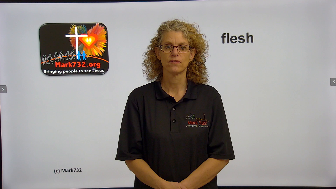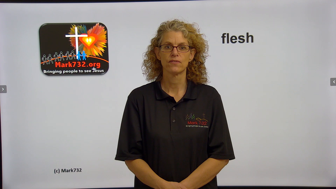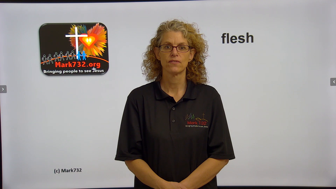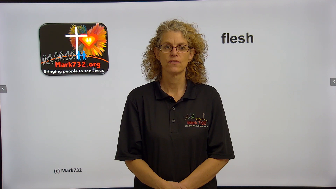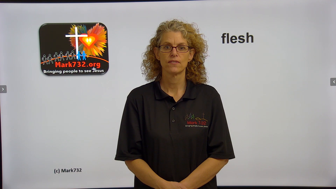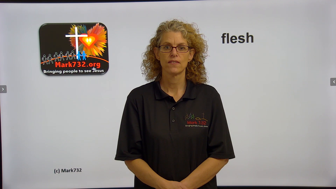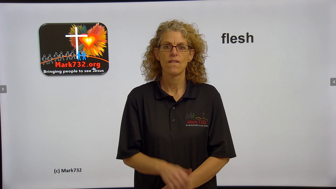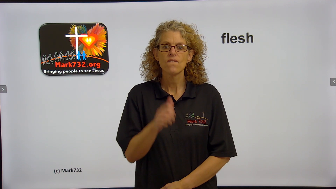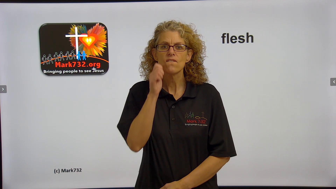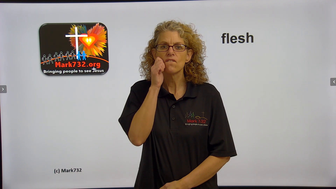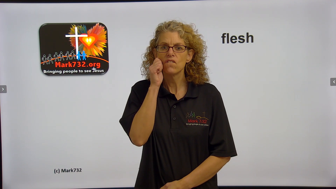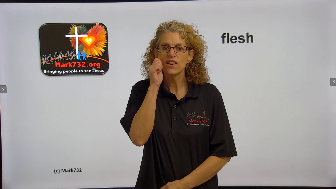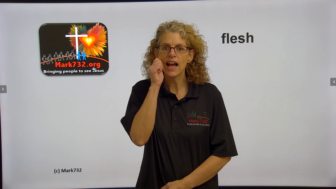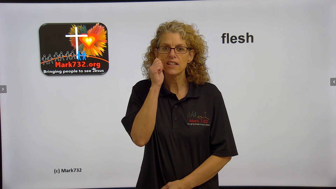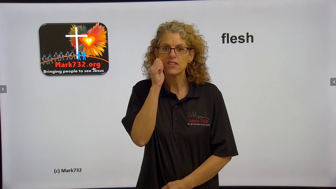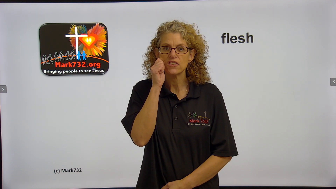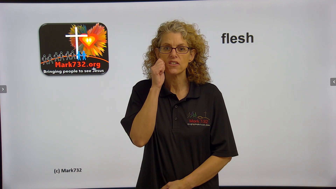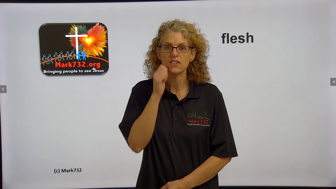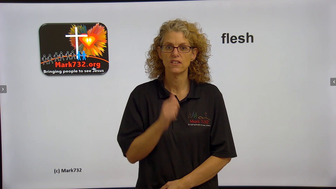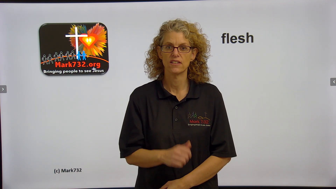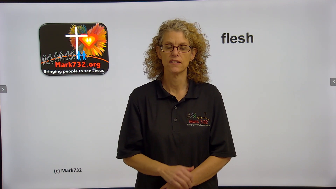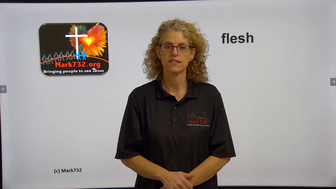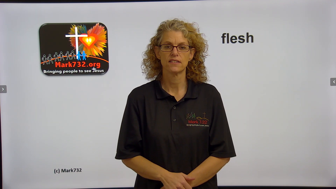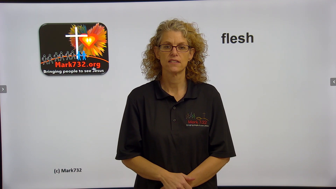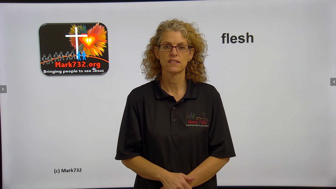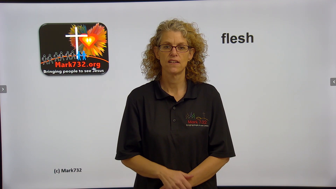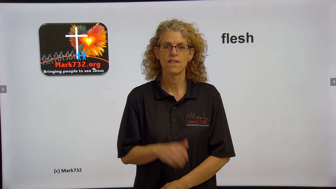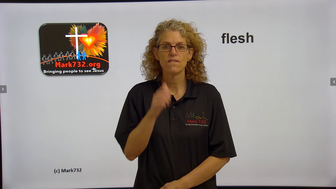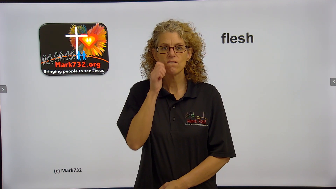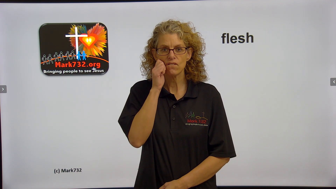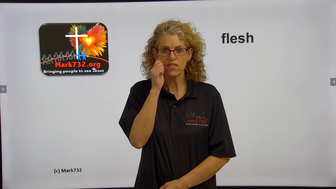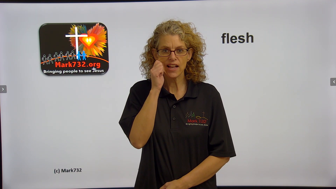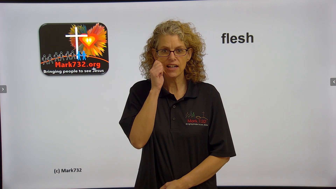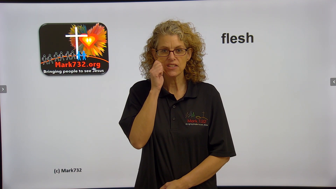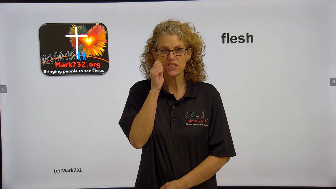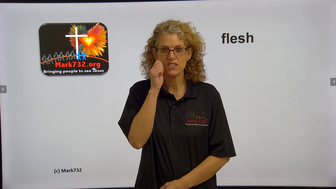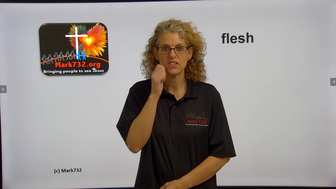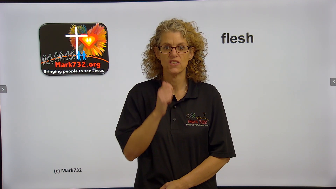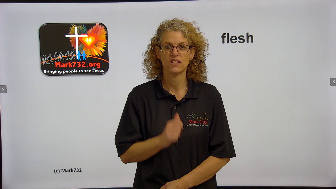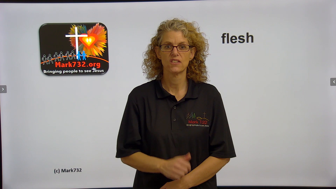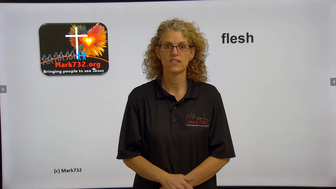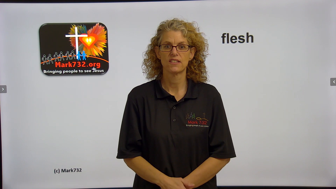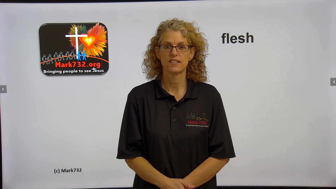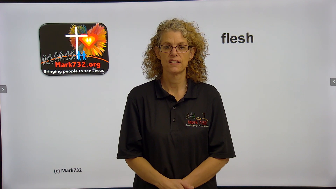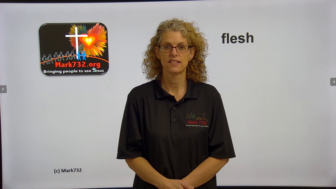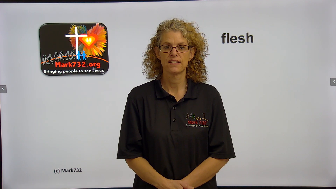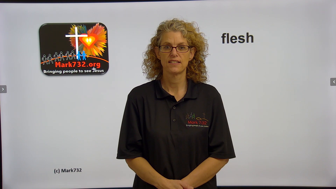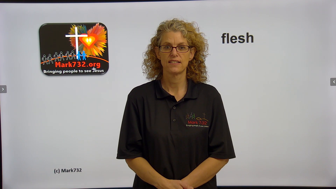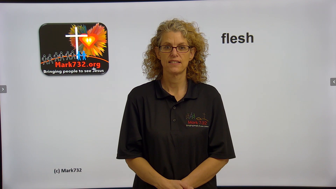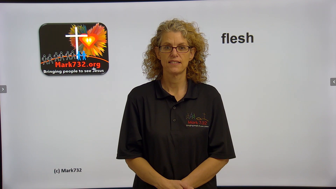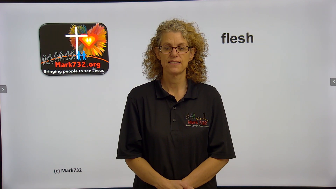flesh